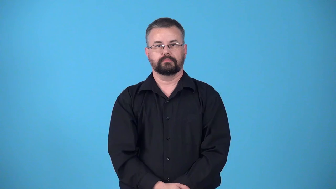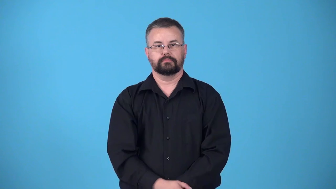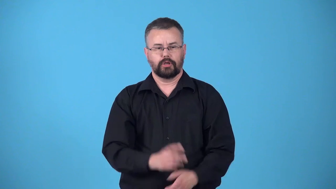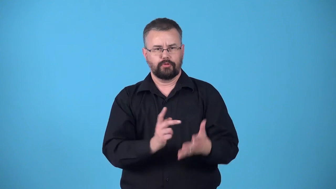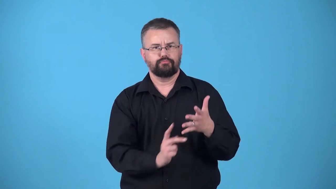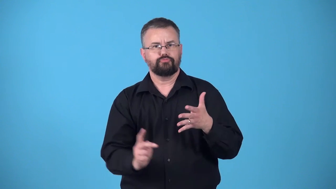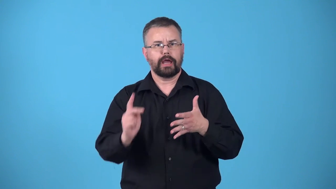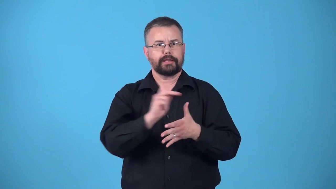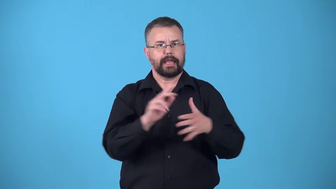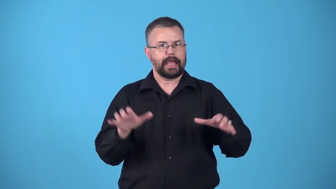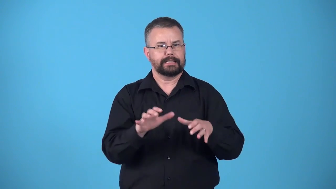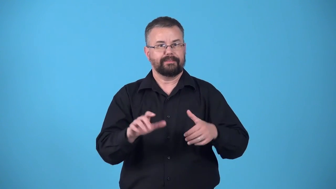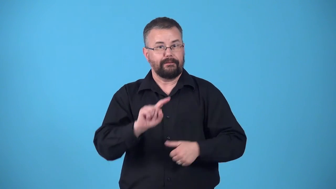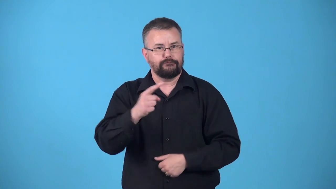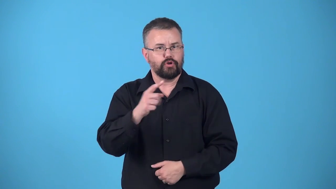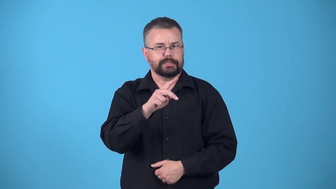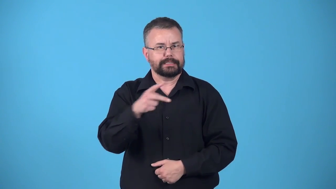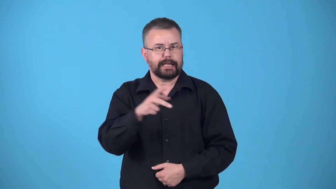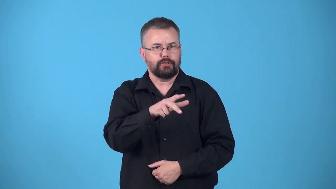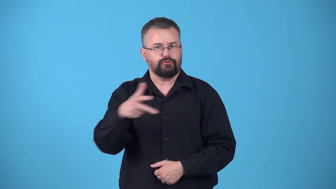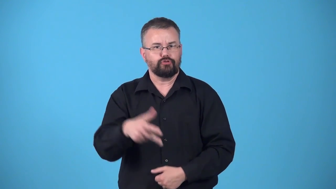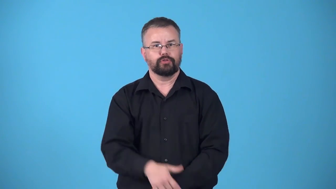first things first